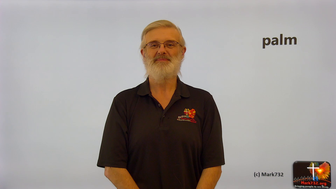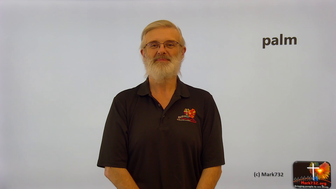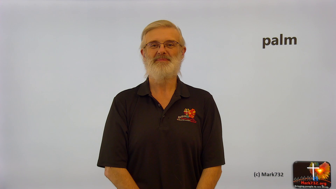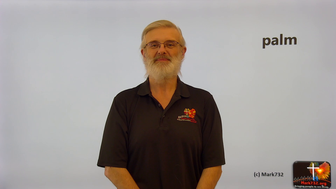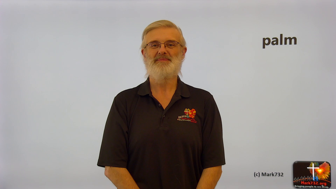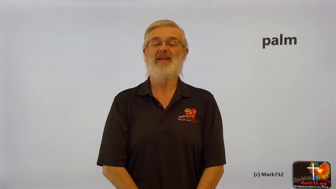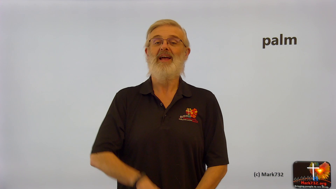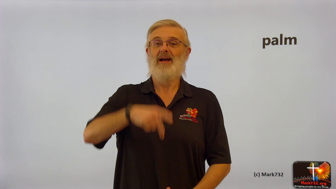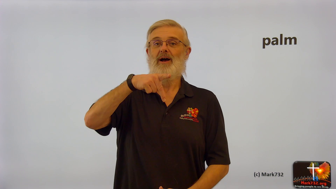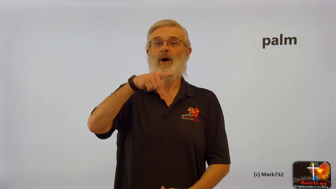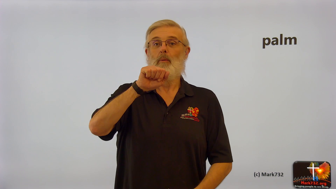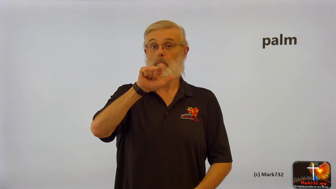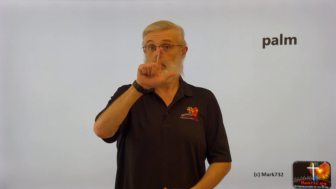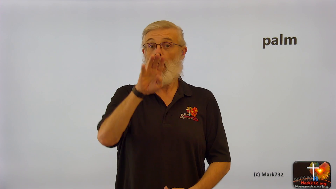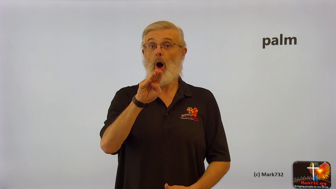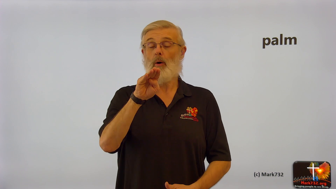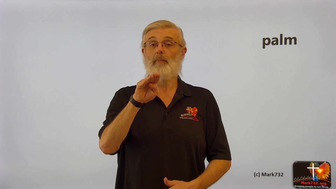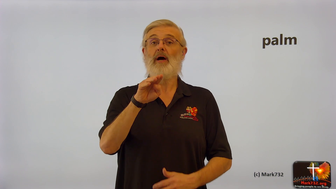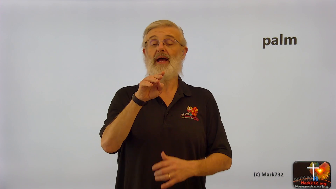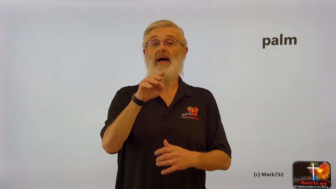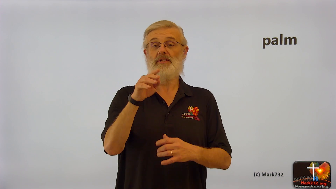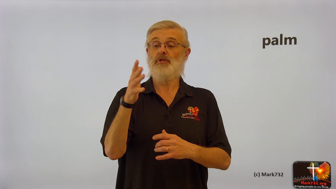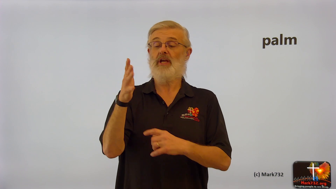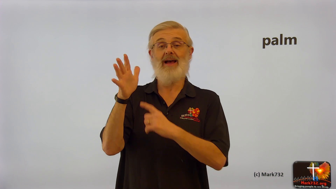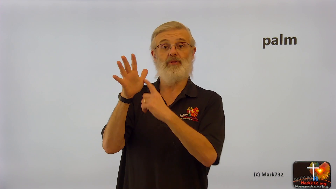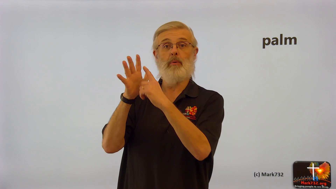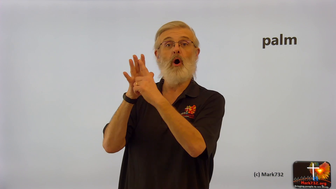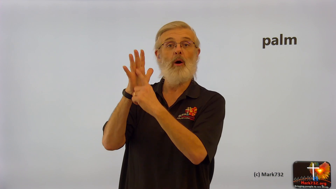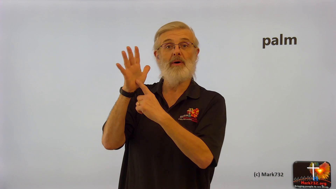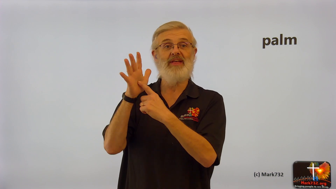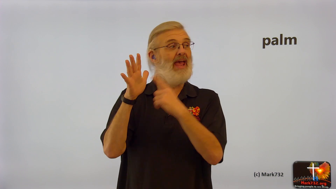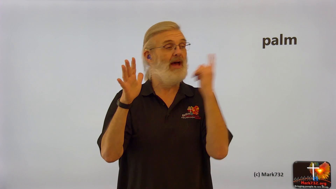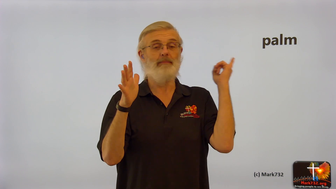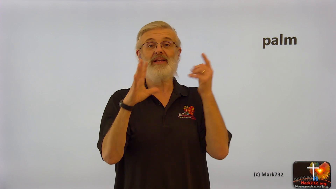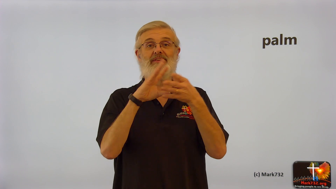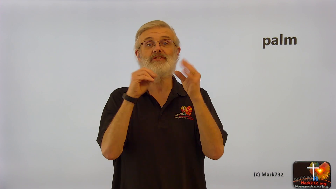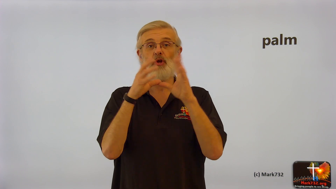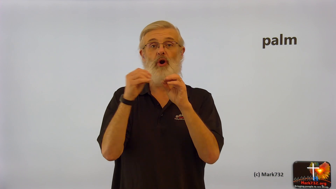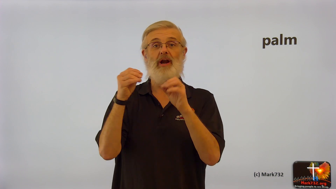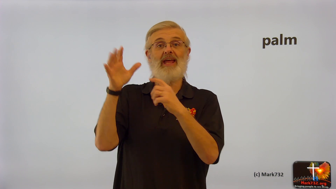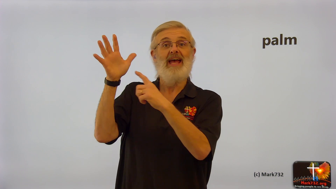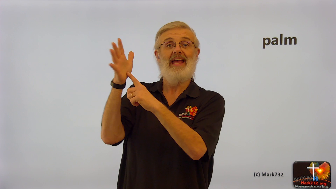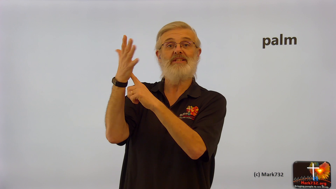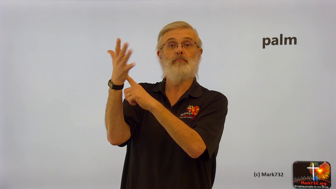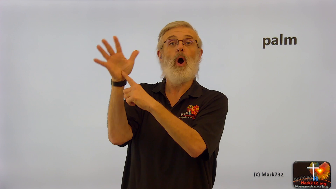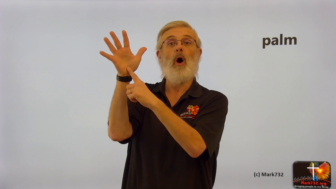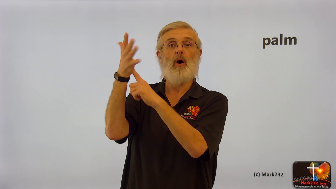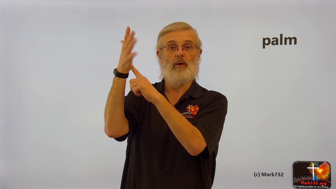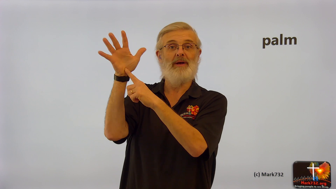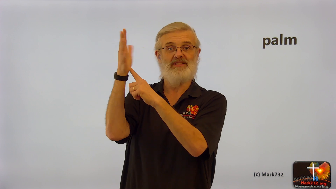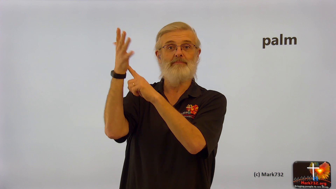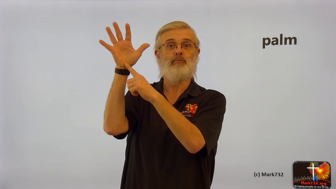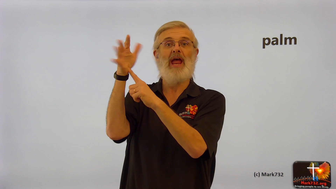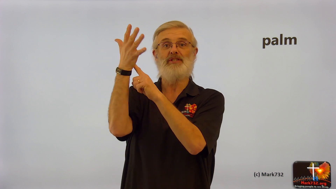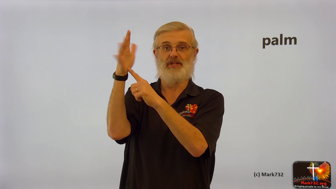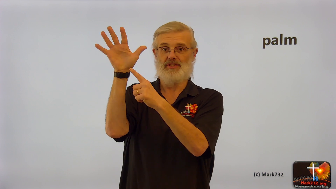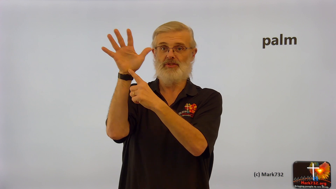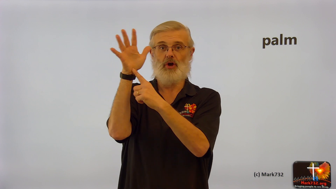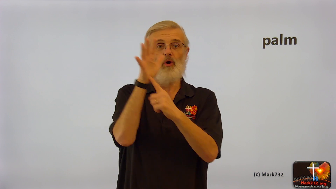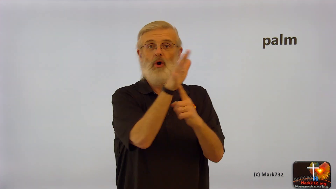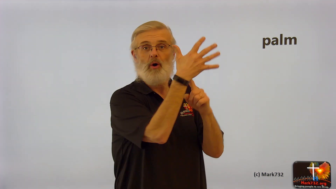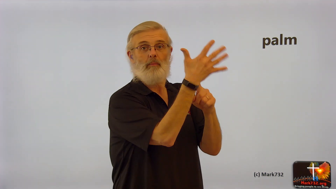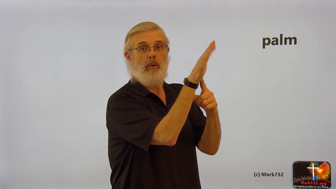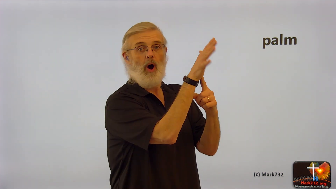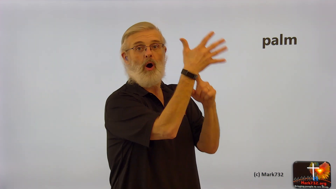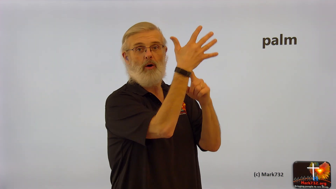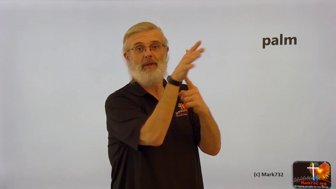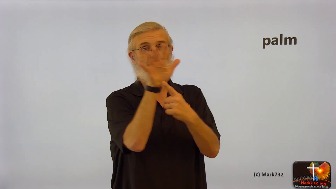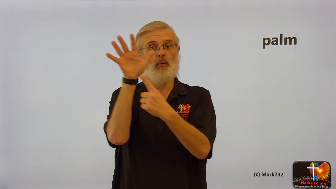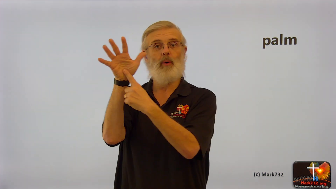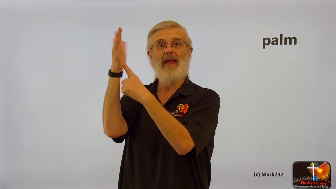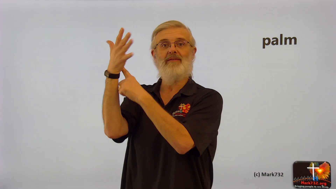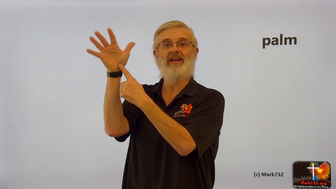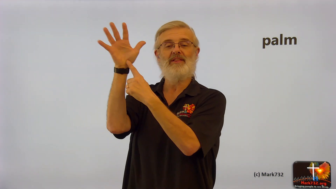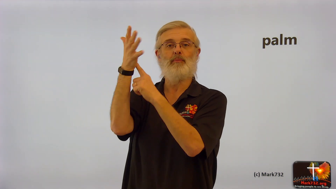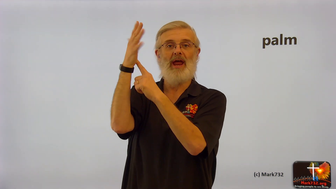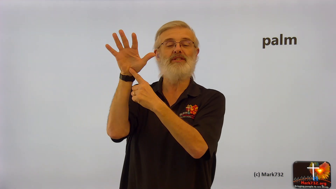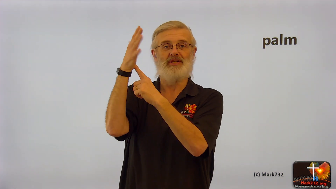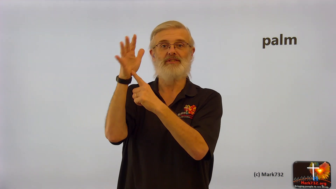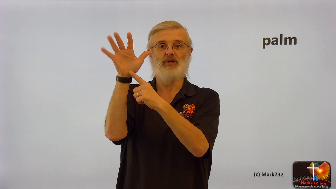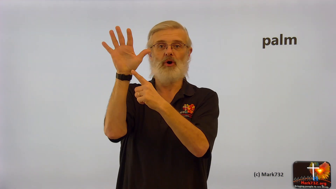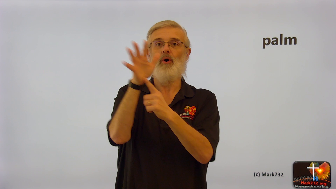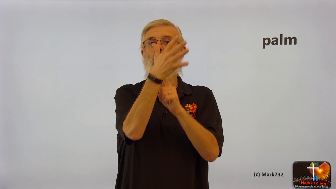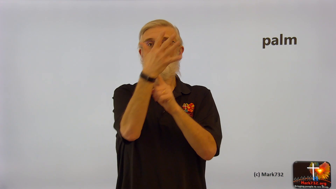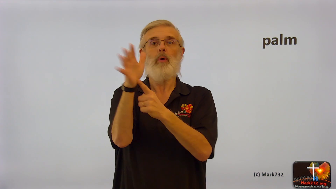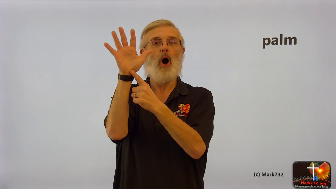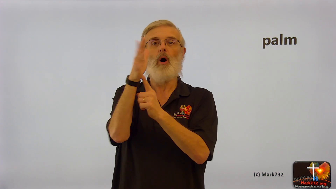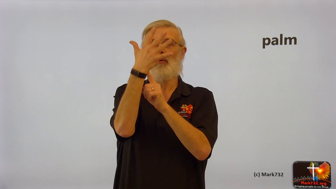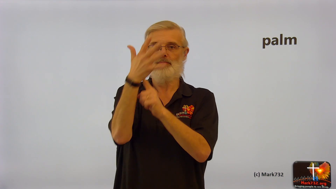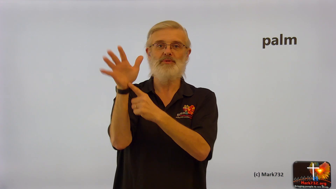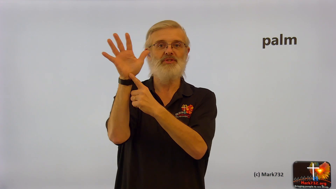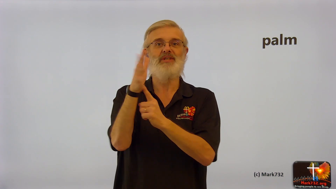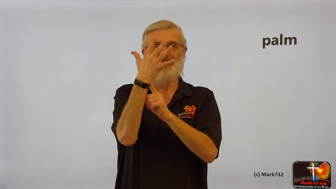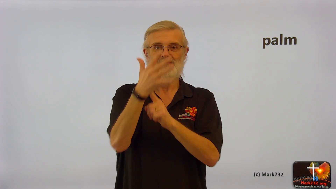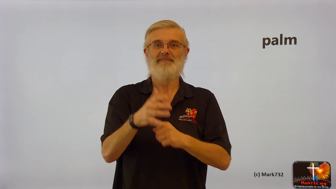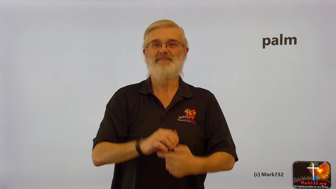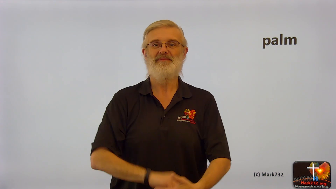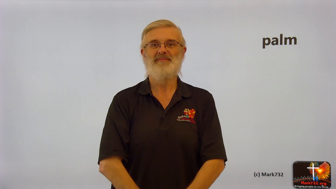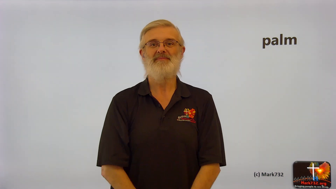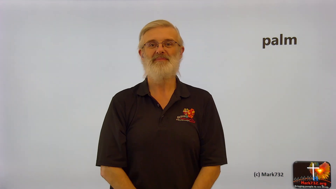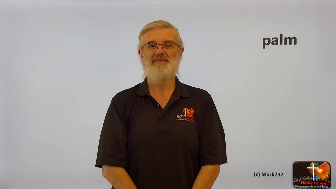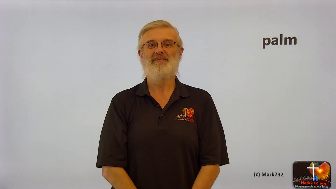palm